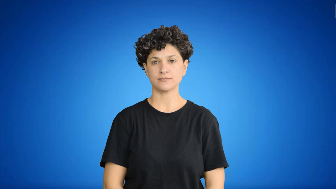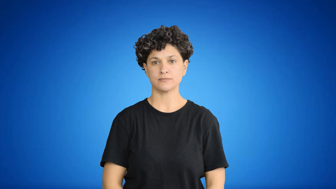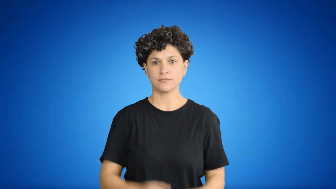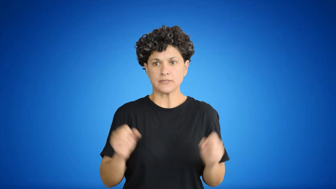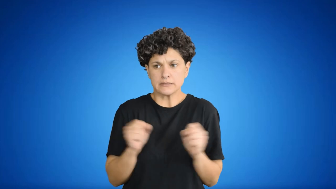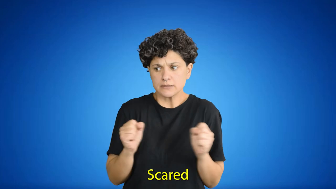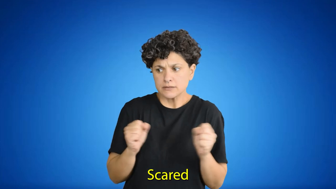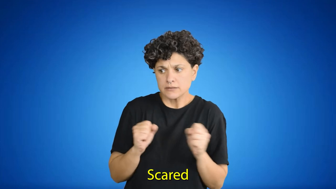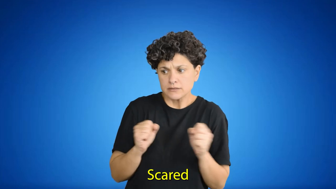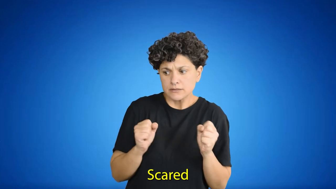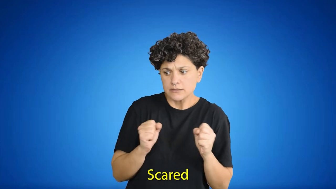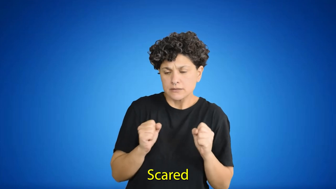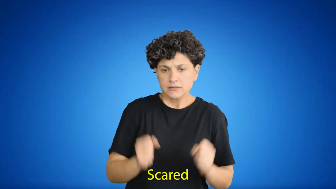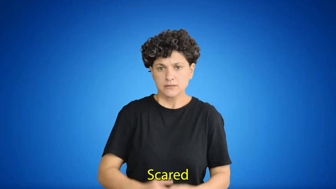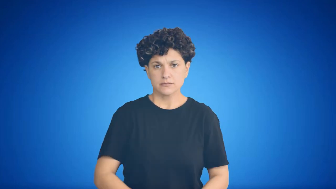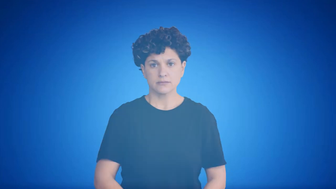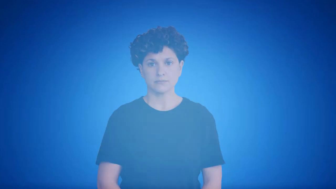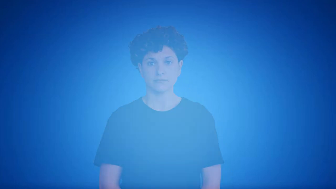Scared